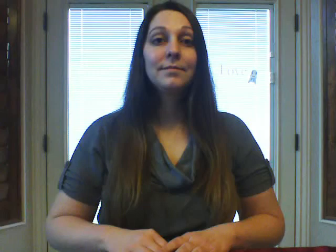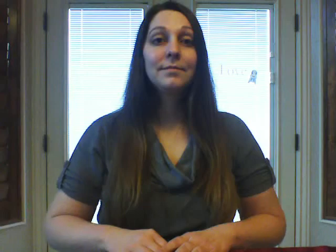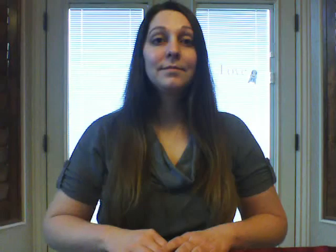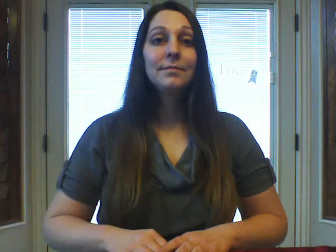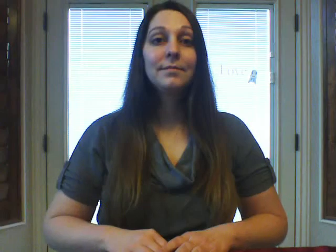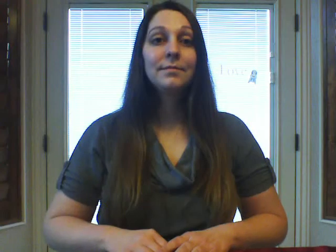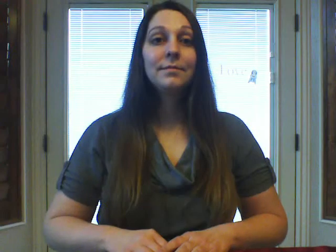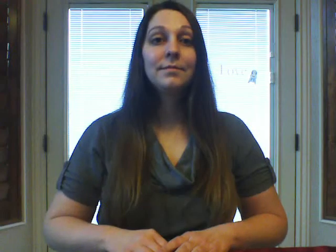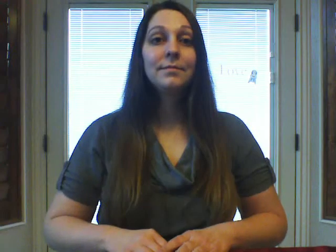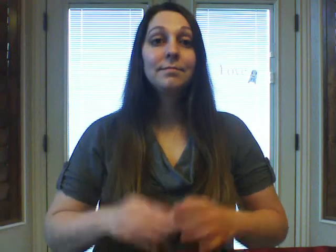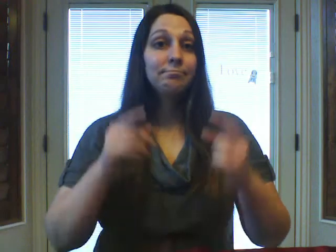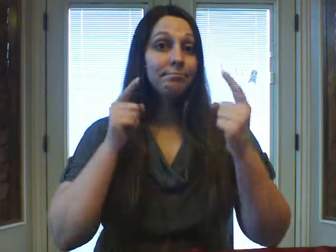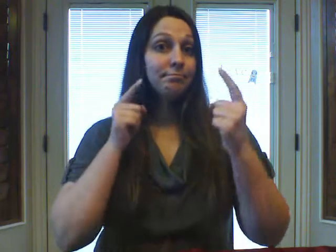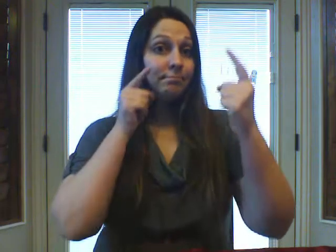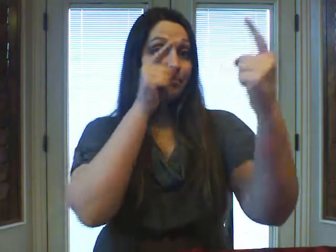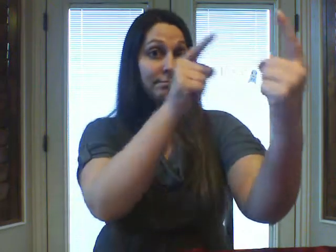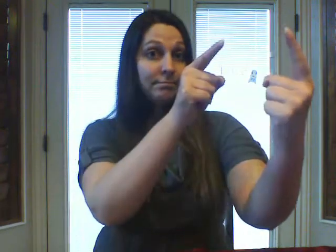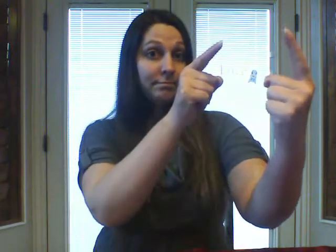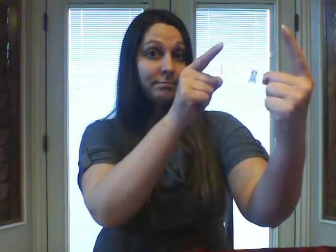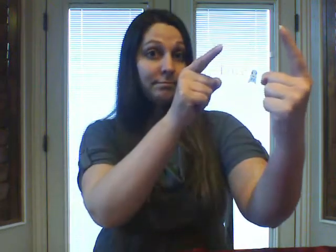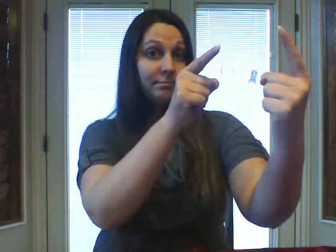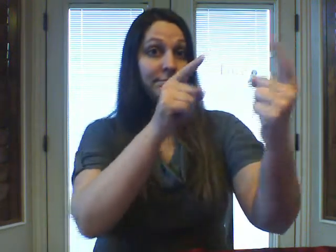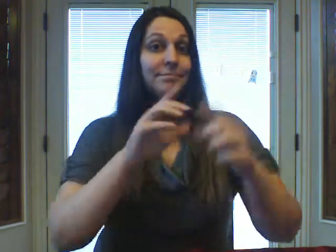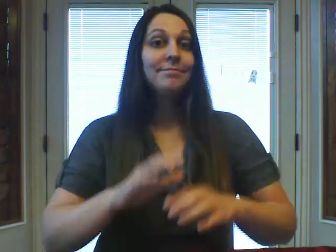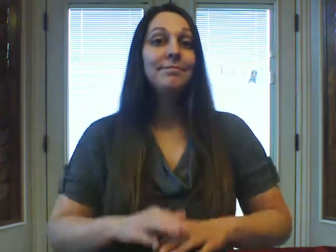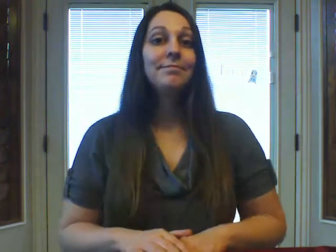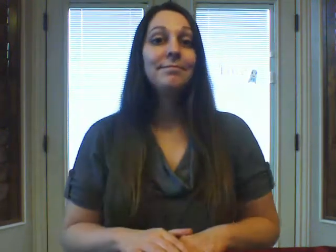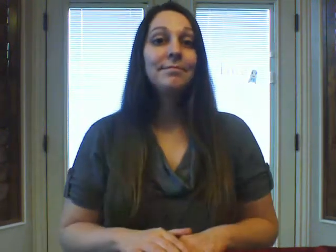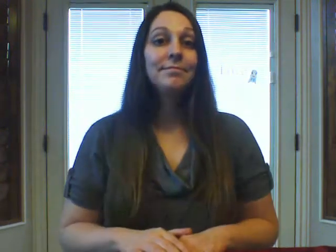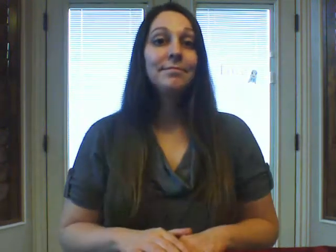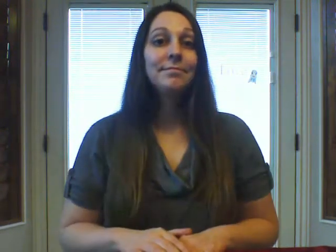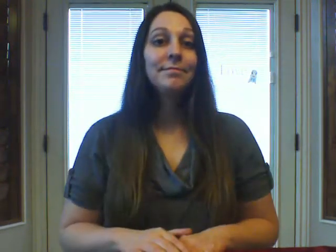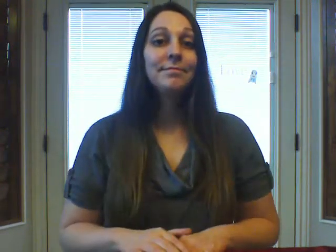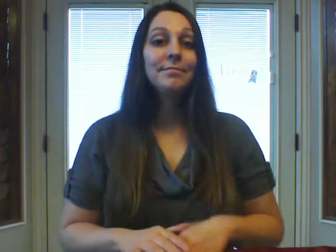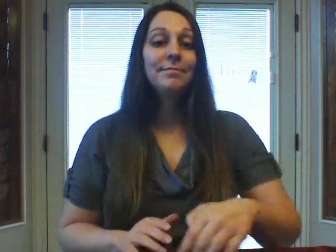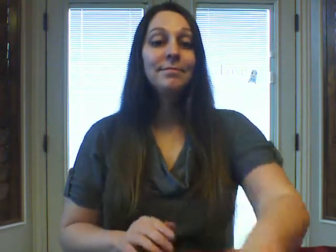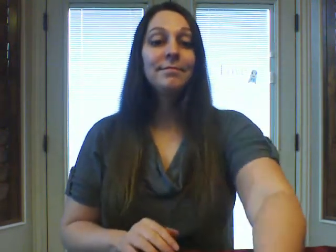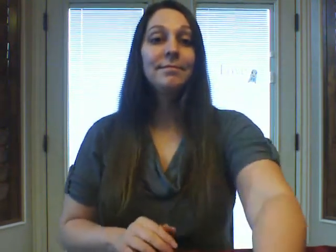point or goal